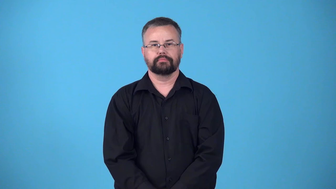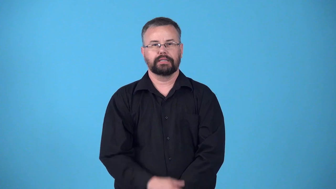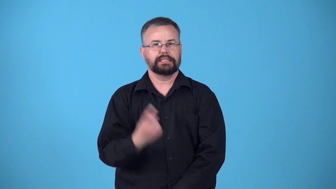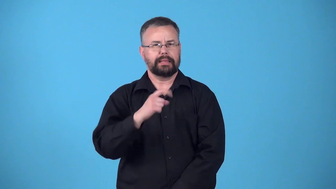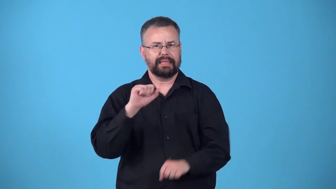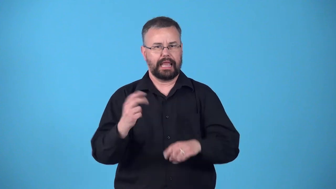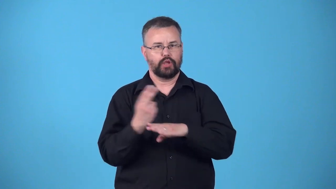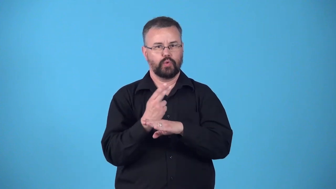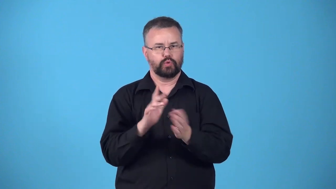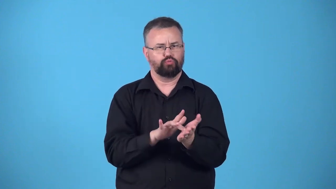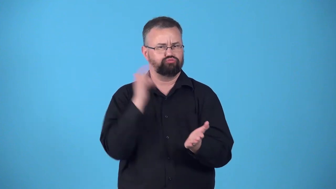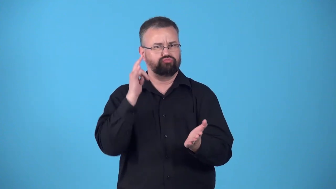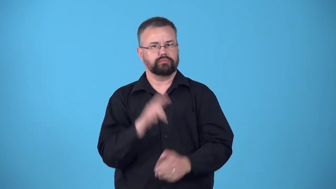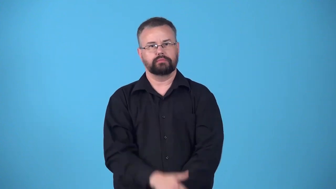grist for the mill